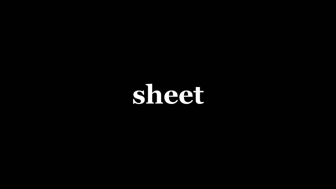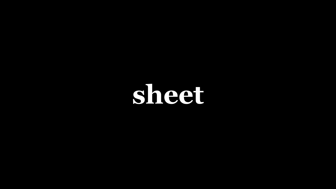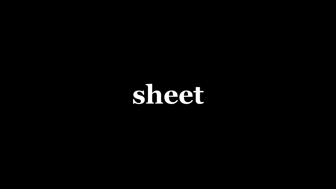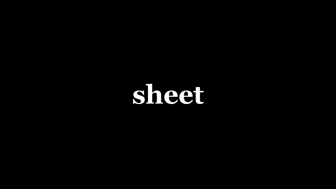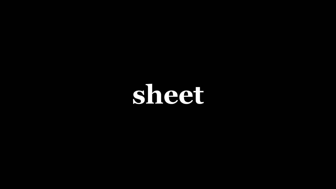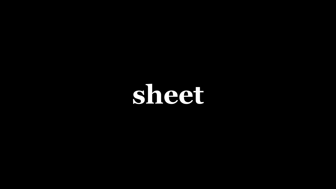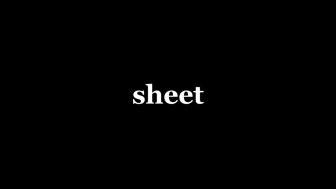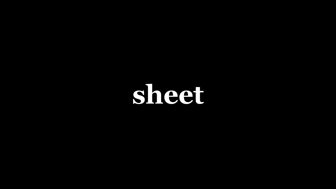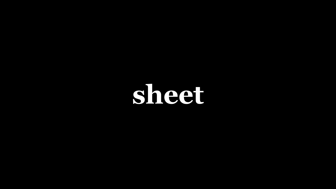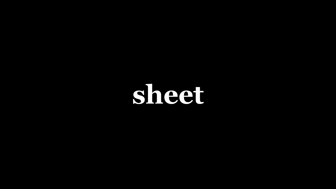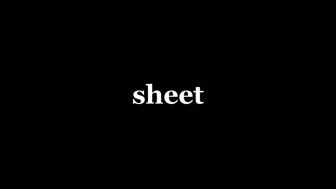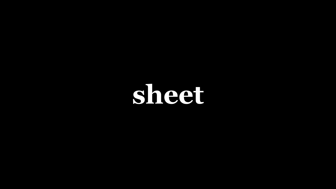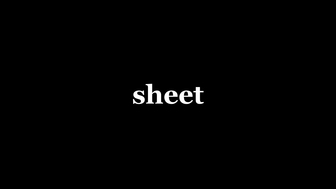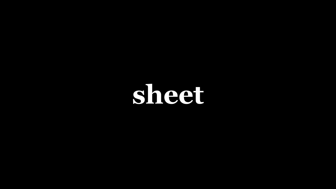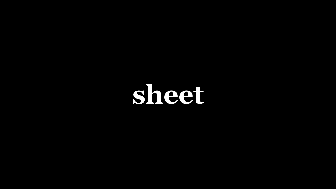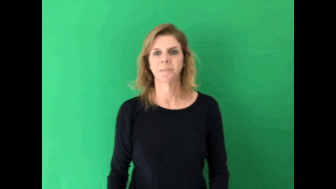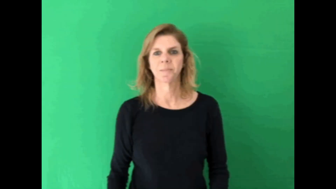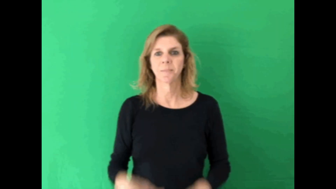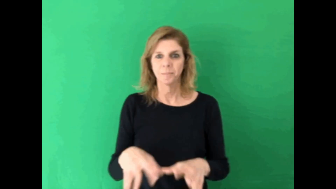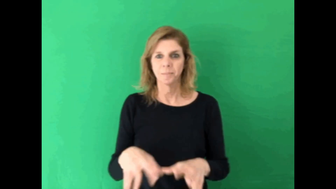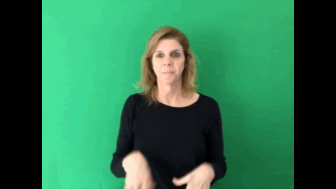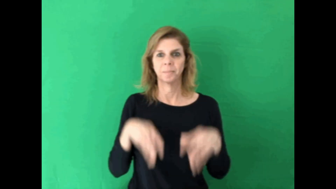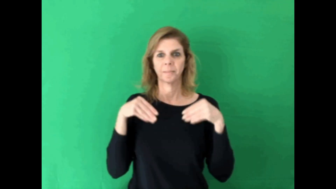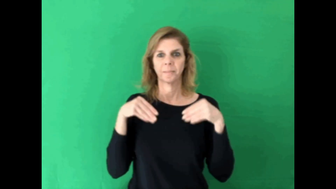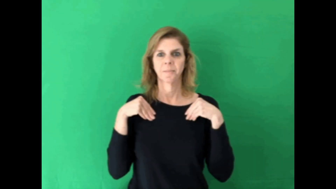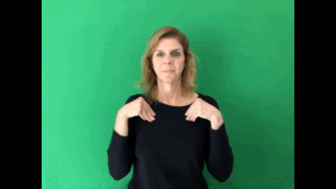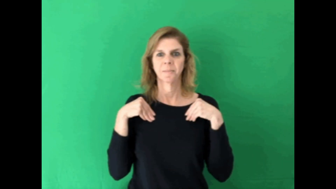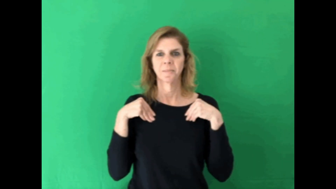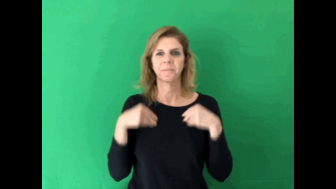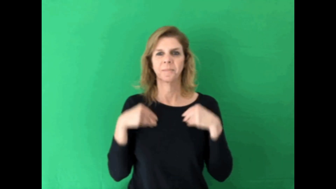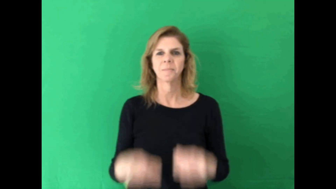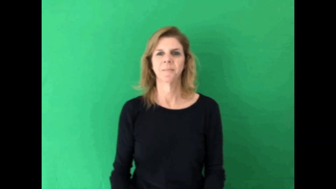Sheet